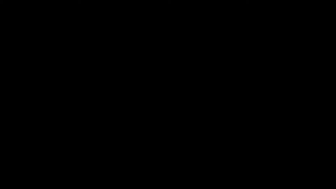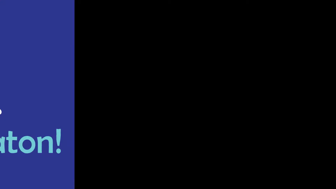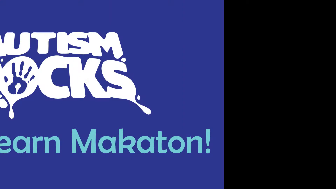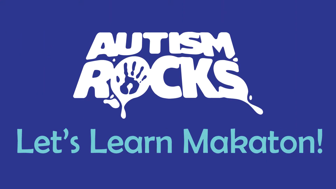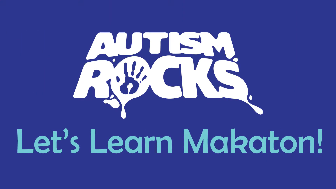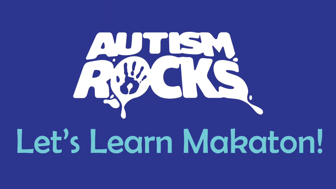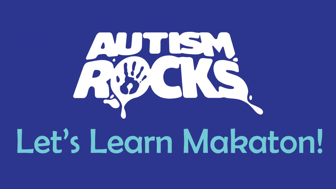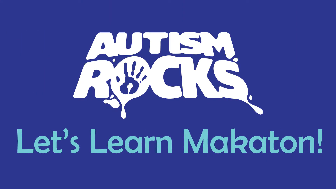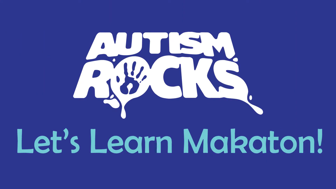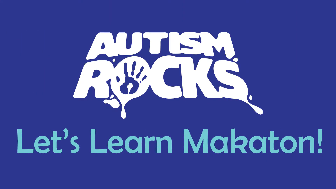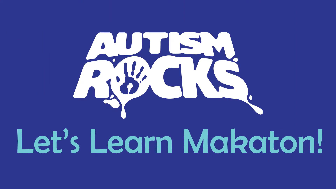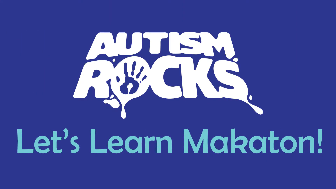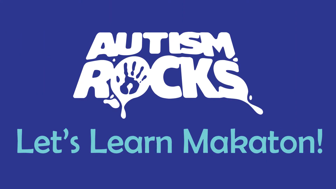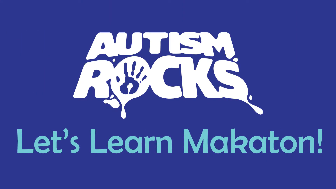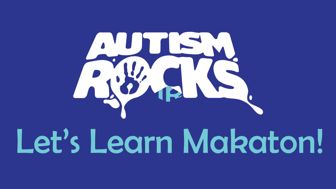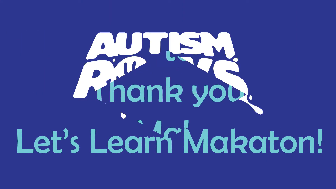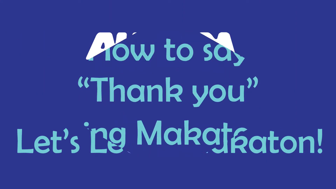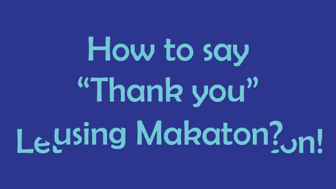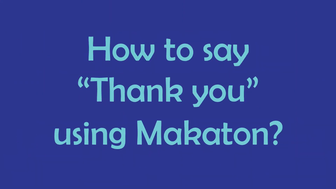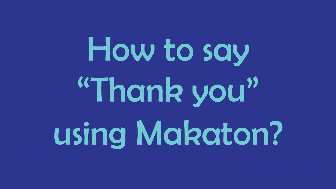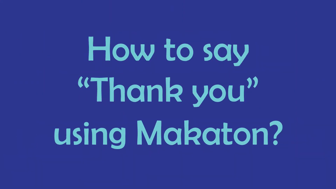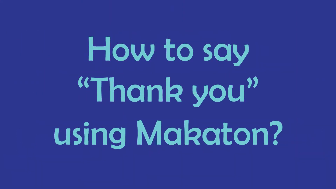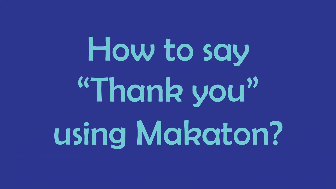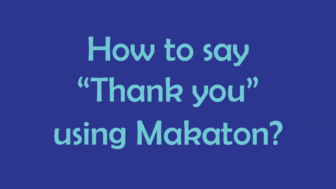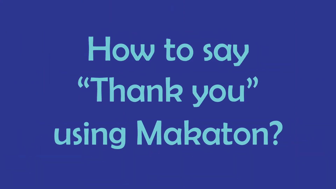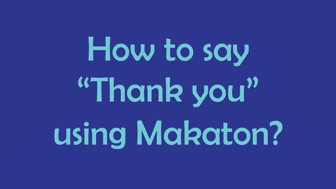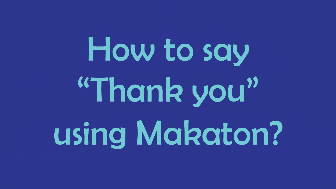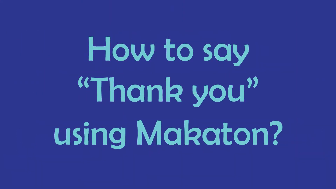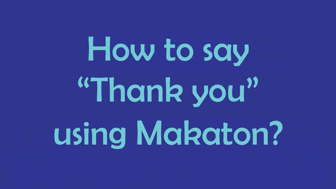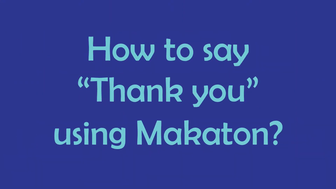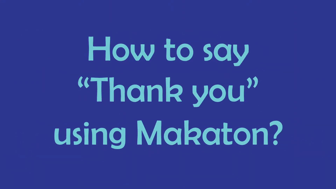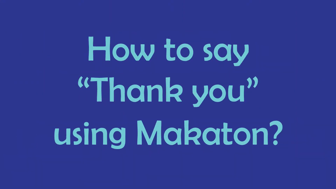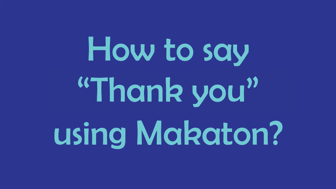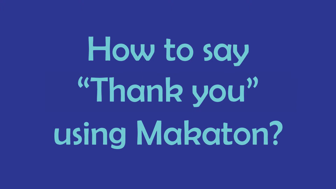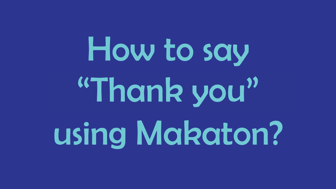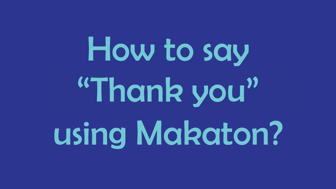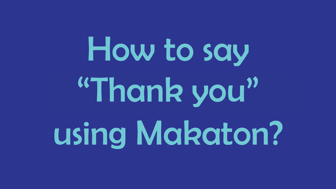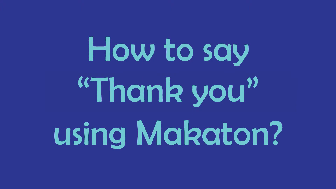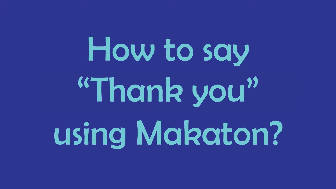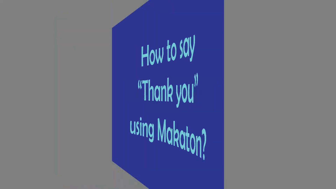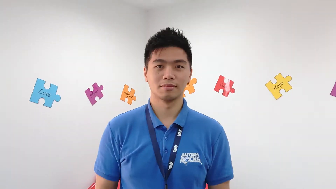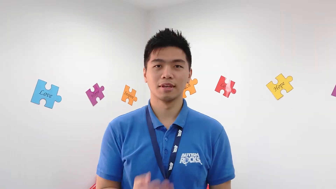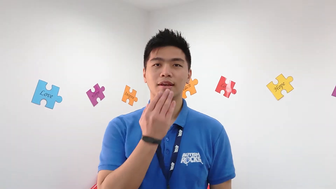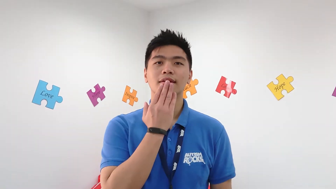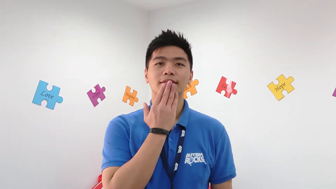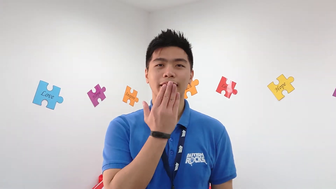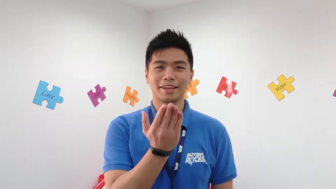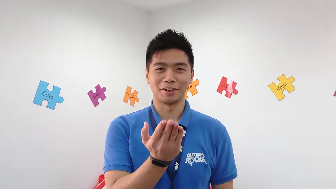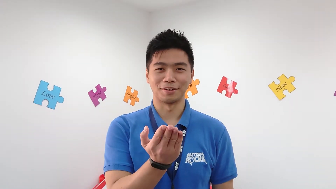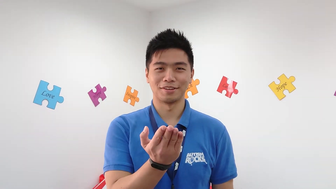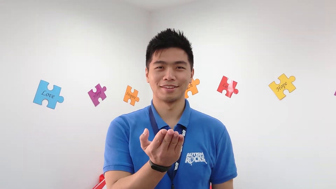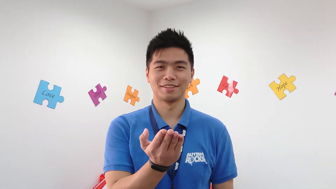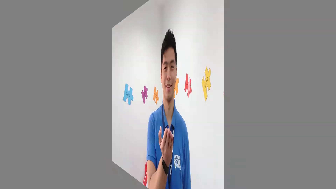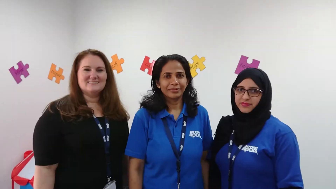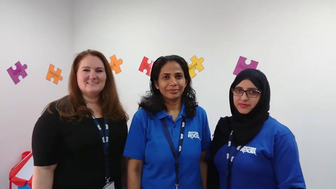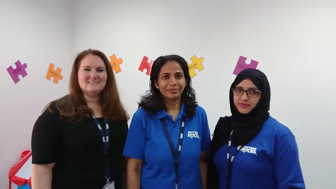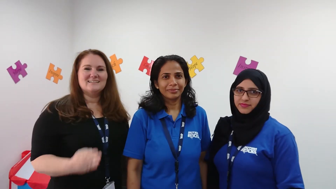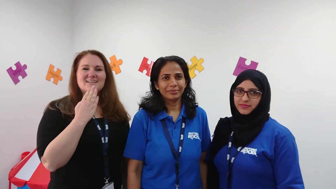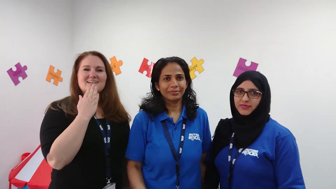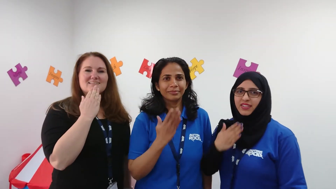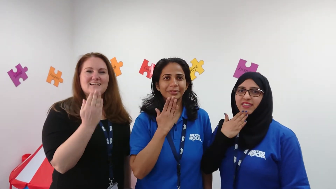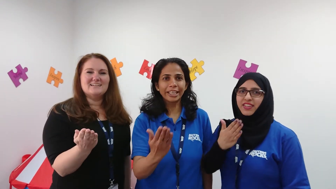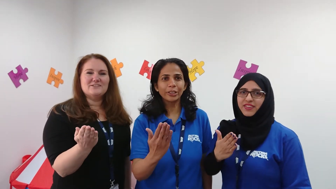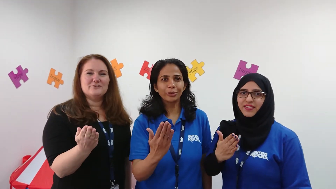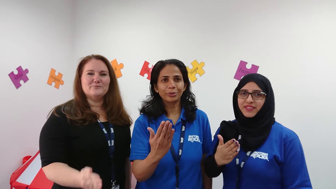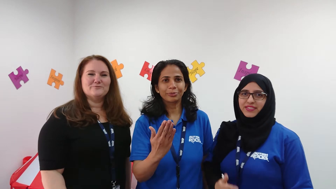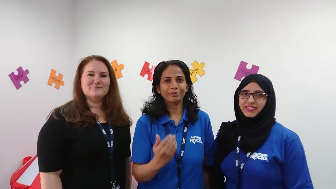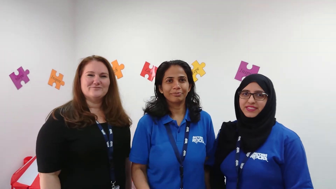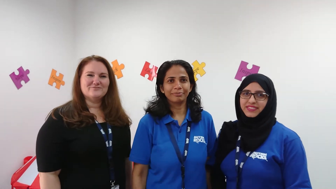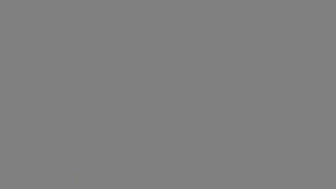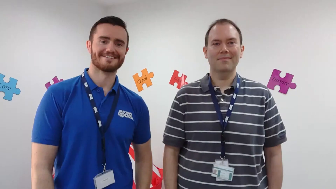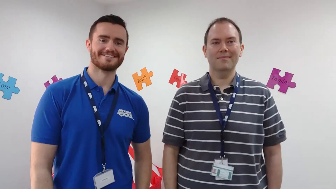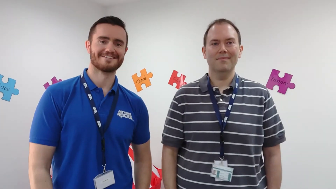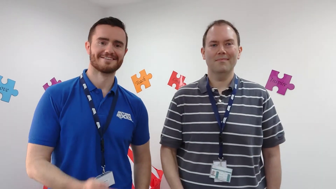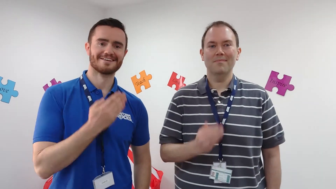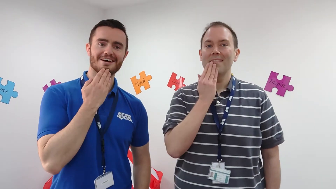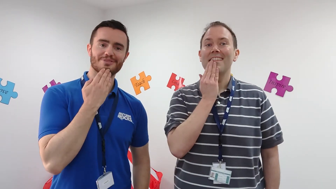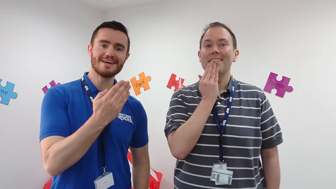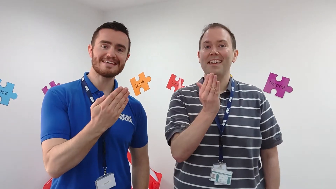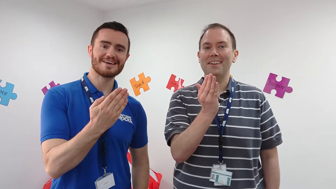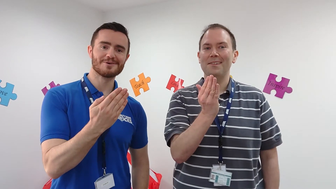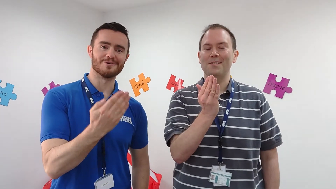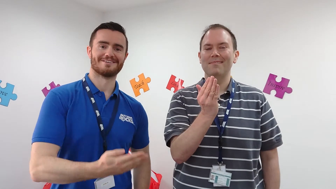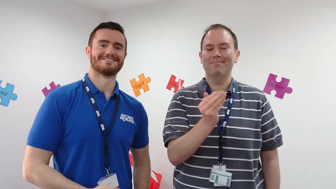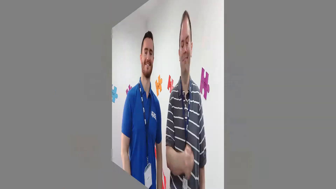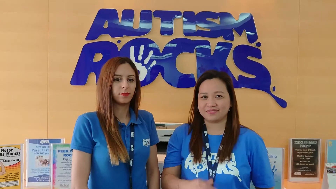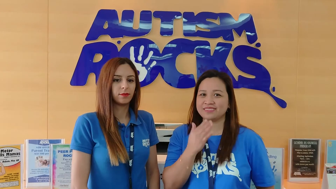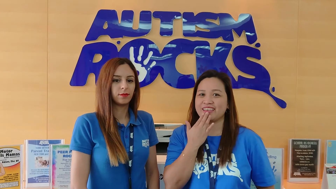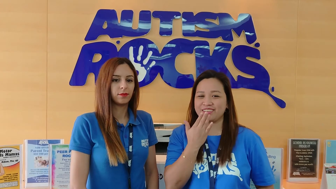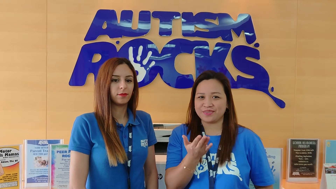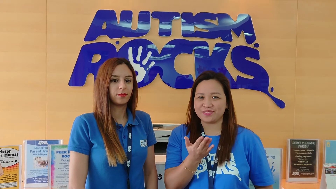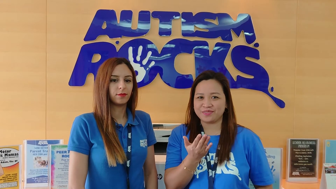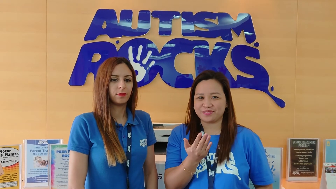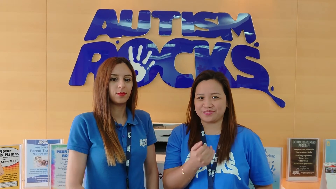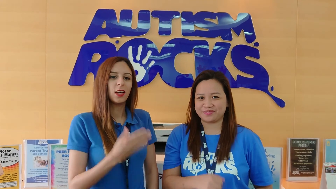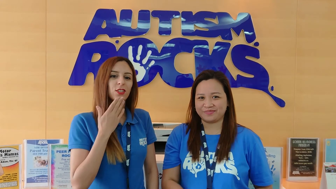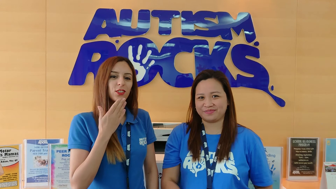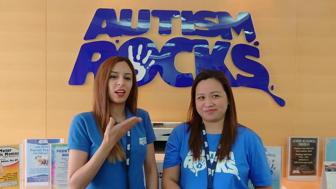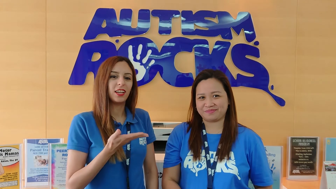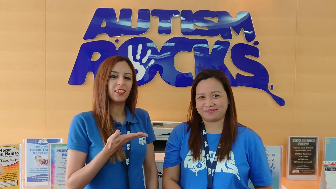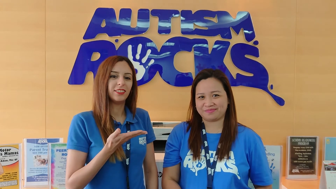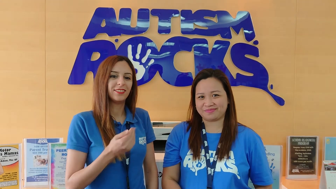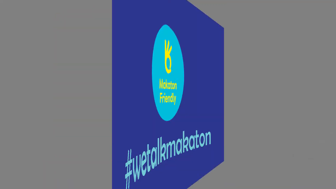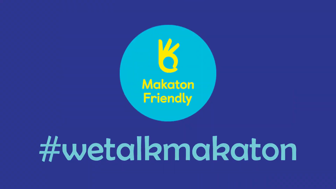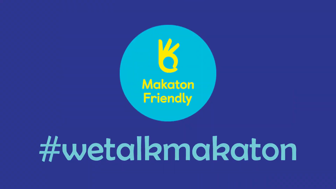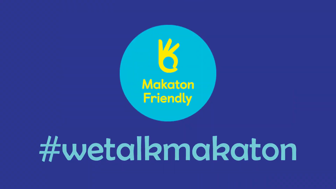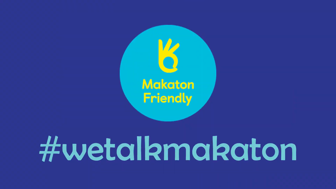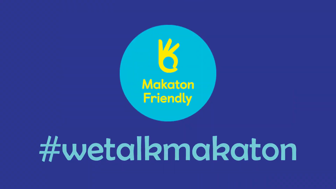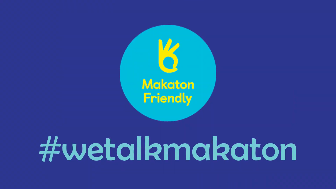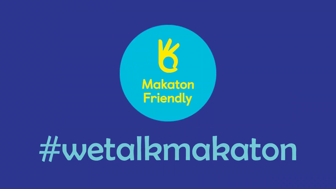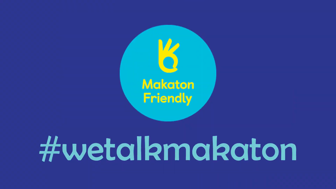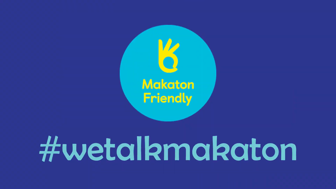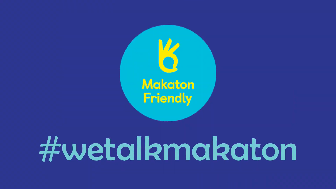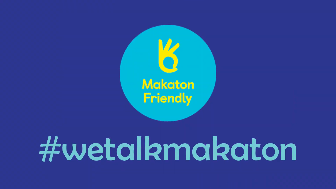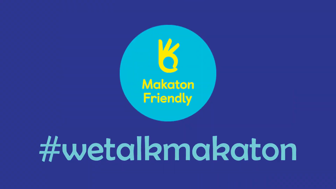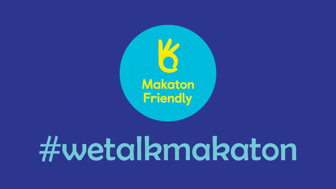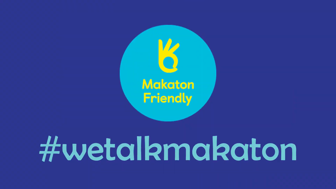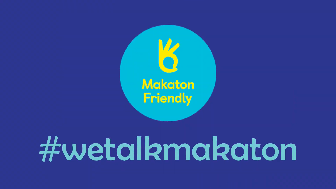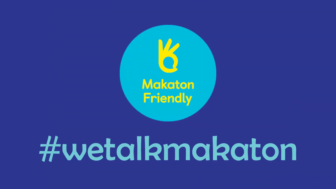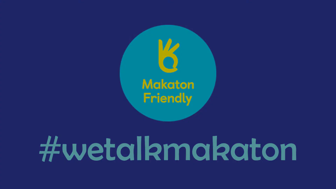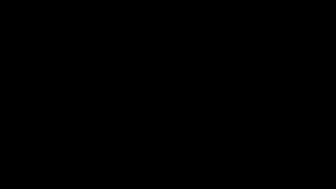Thank you